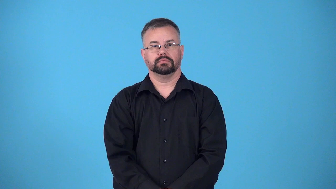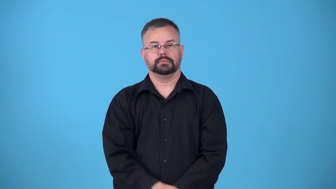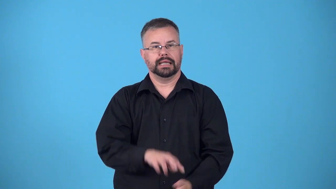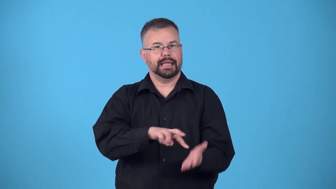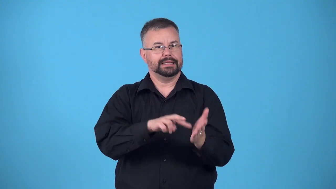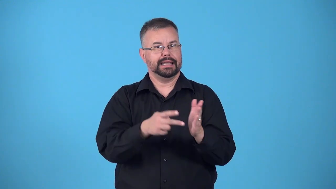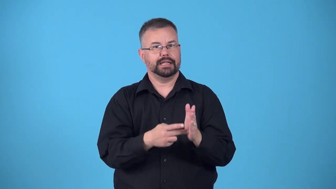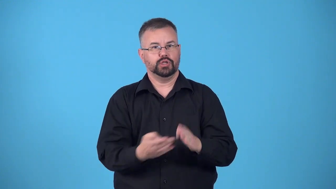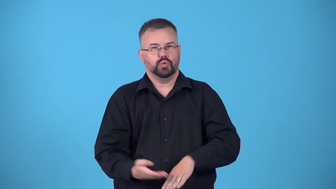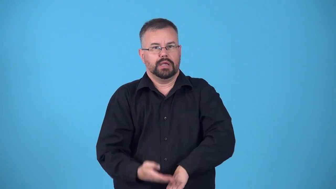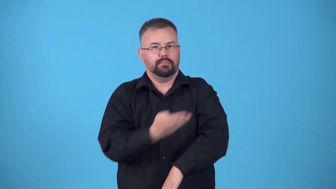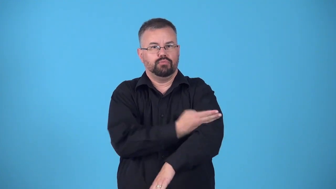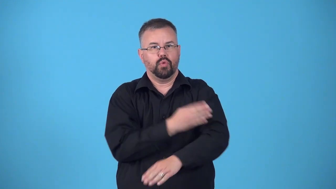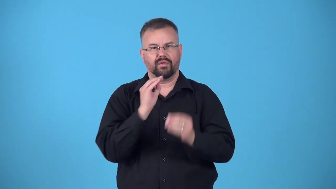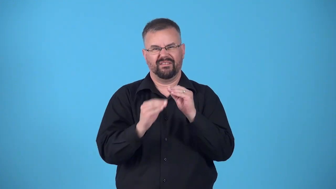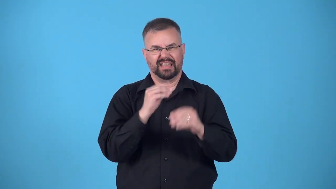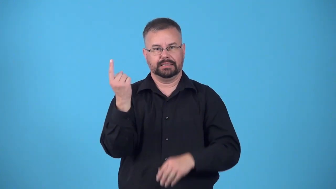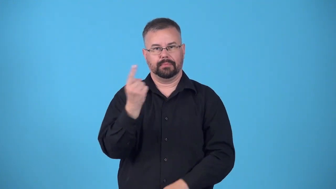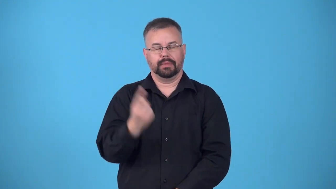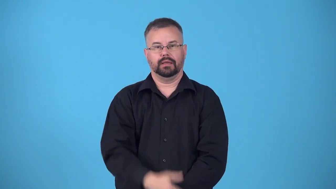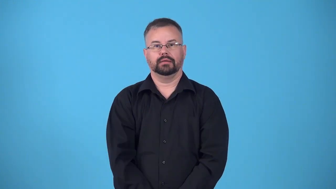remedial